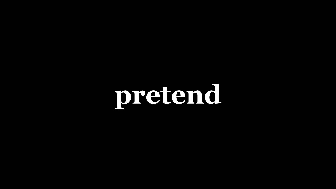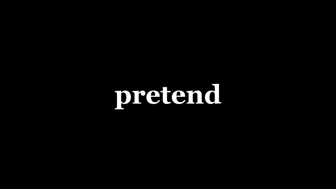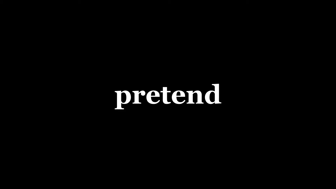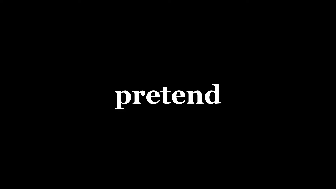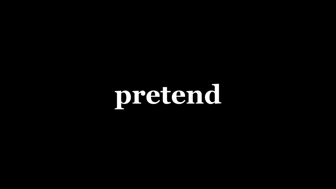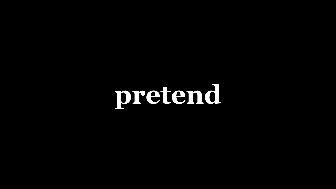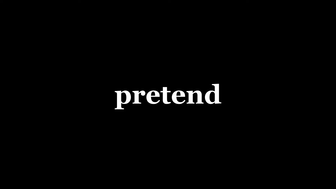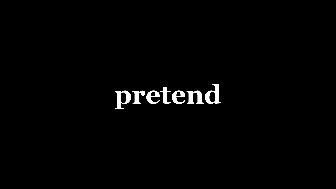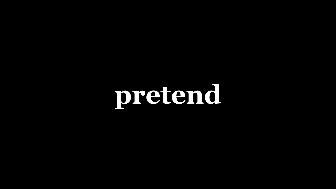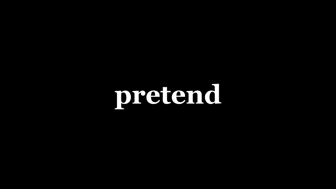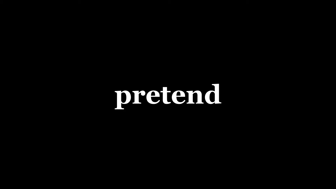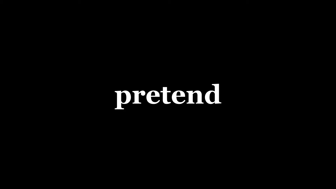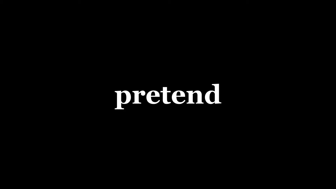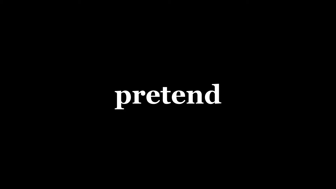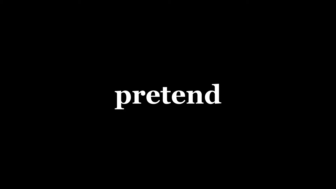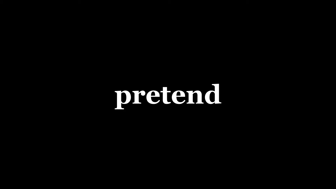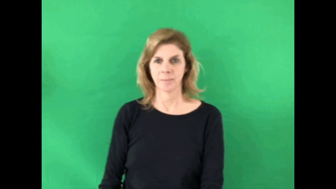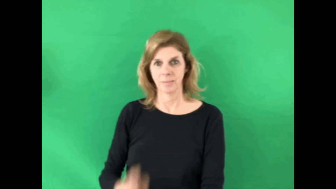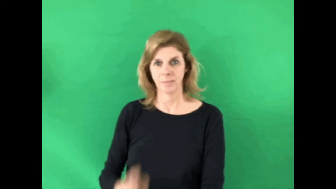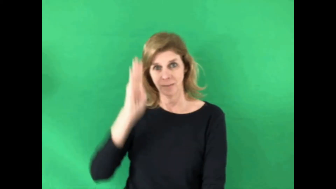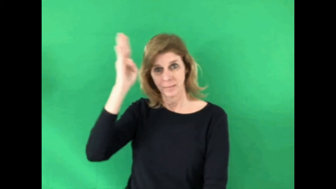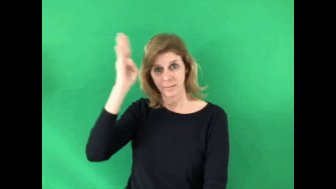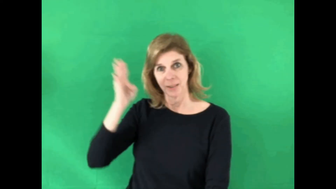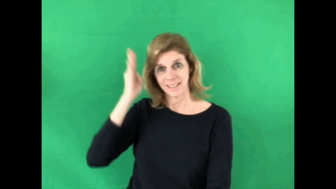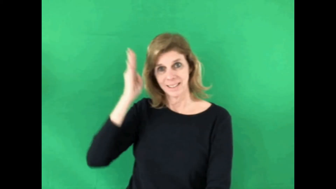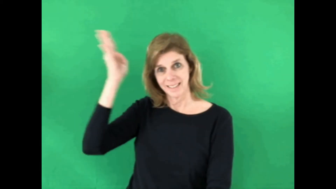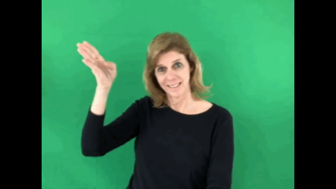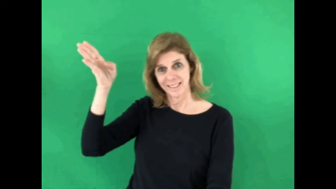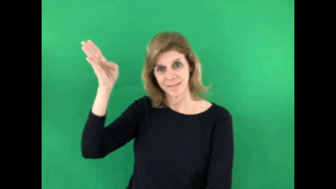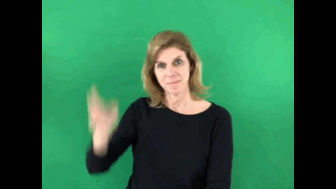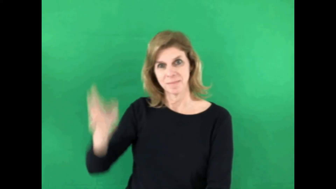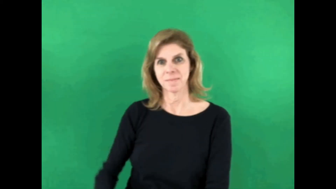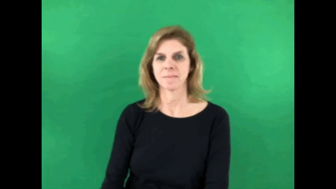Pretend